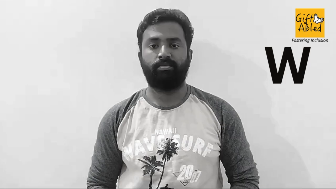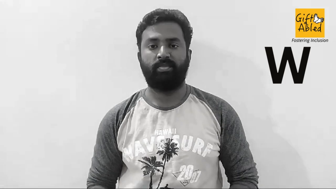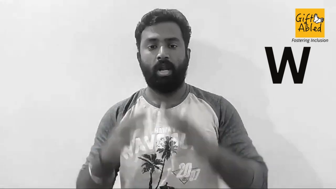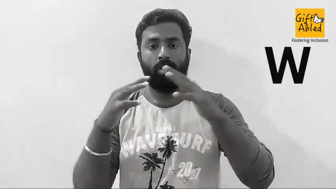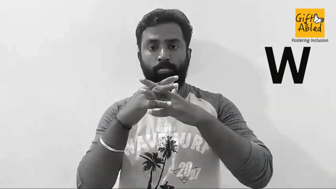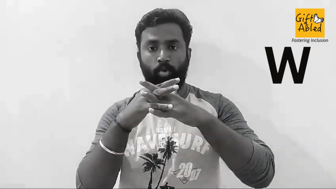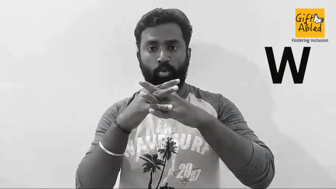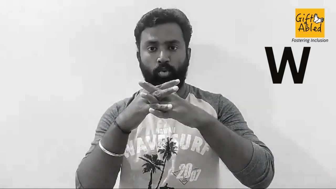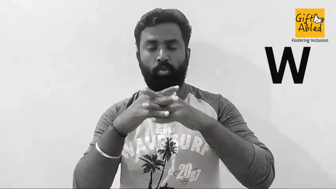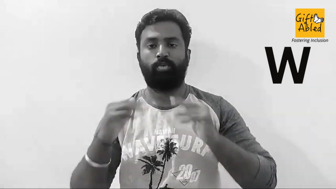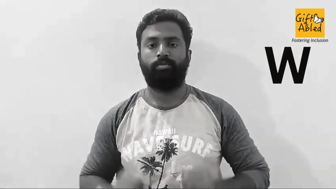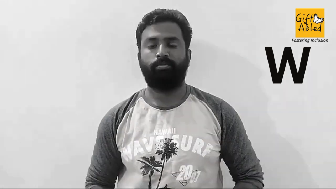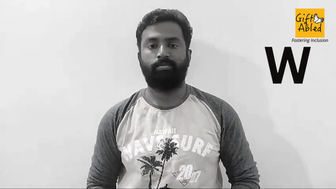W